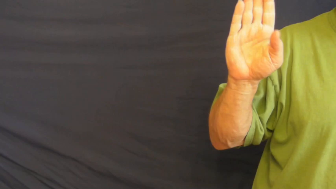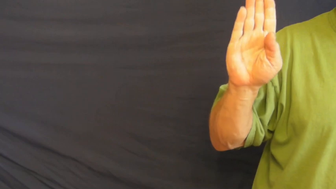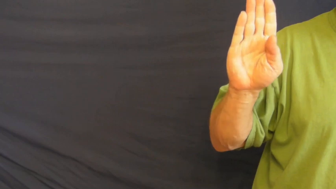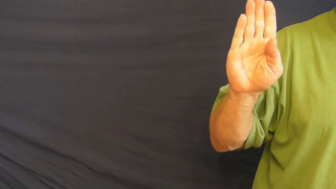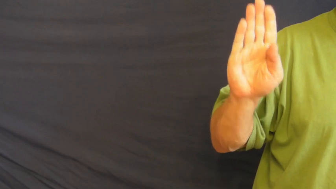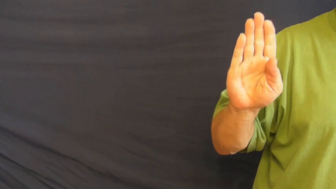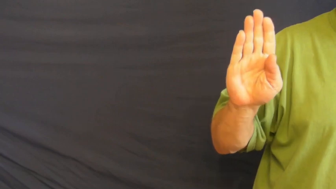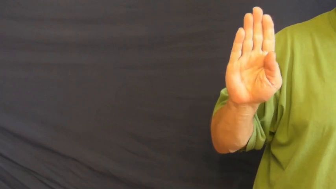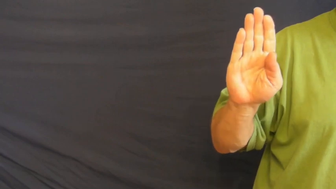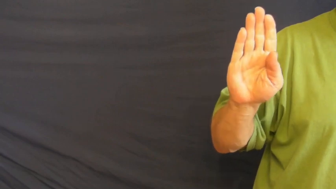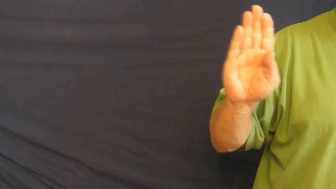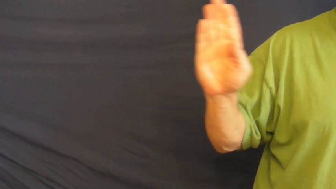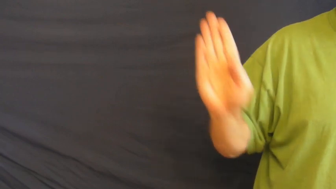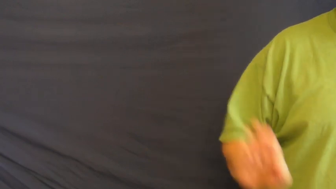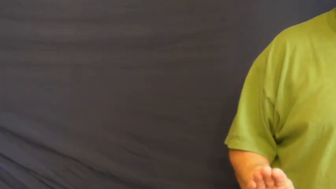Bethlehem